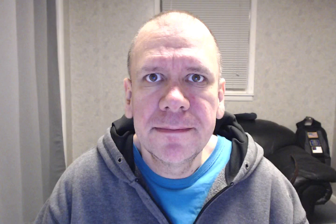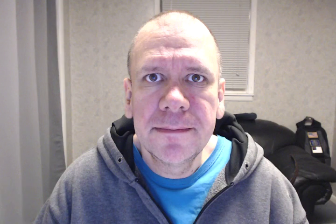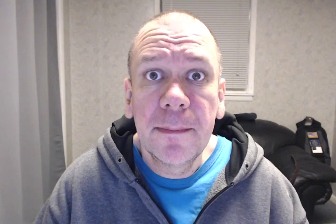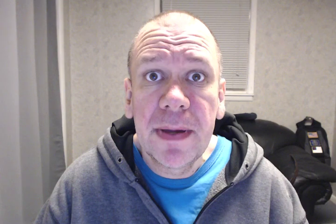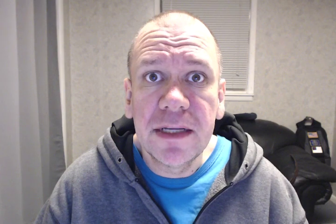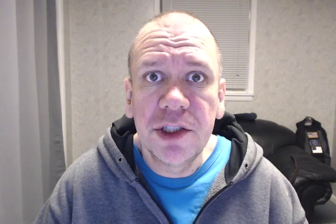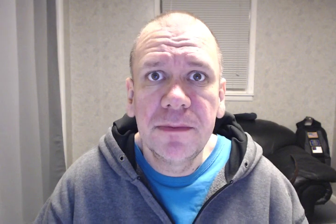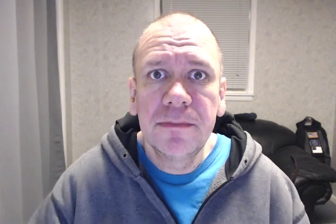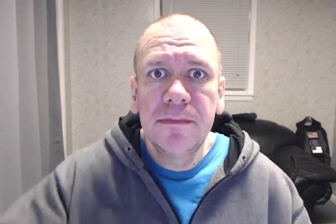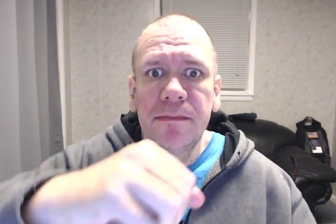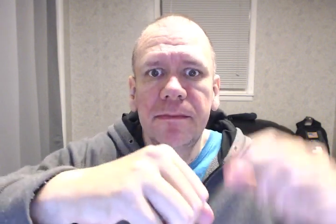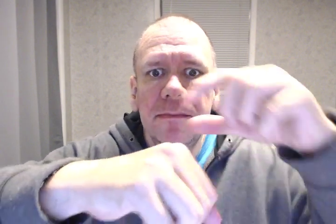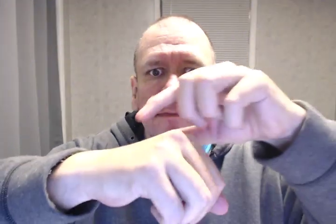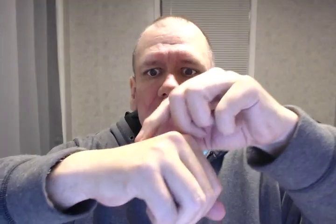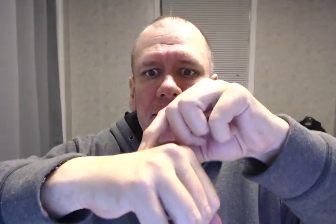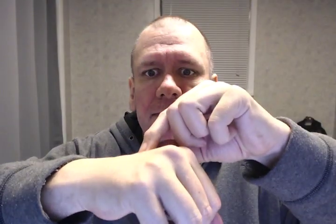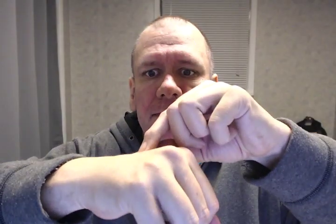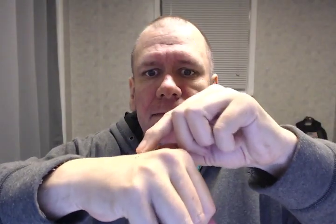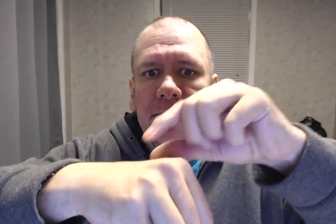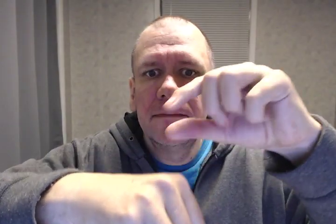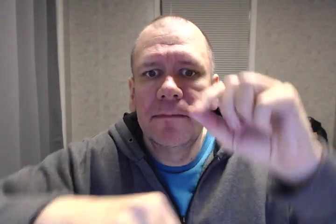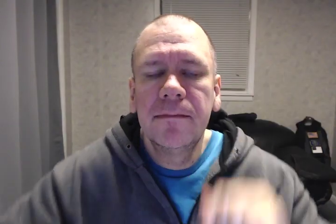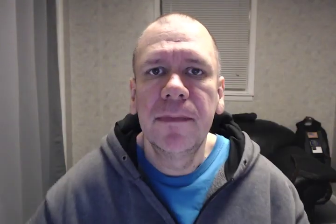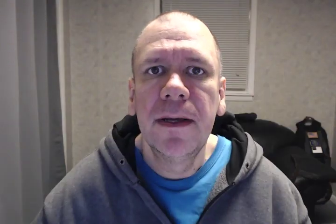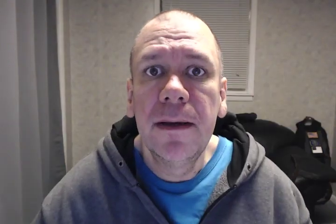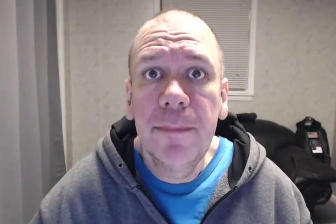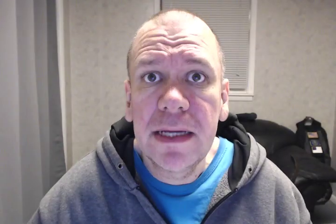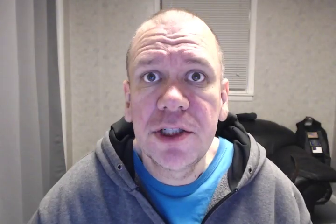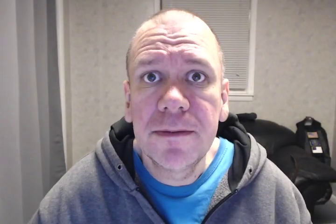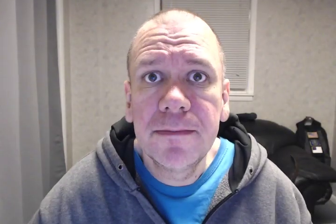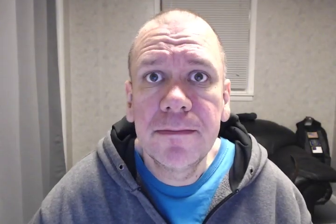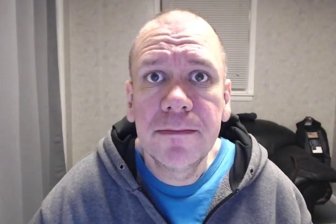Pinch